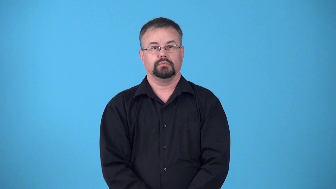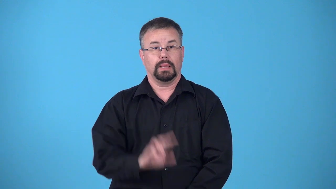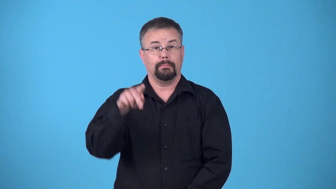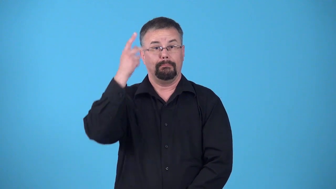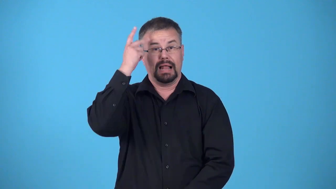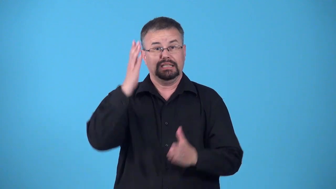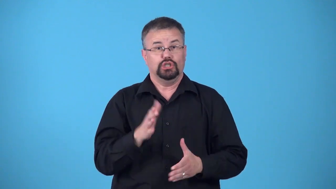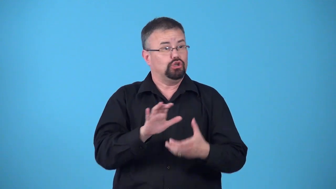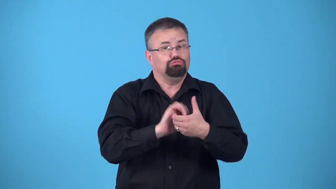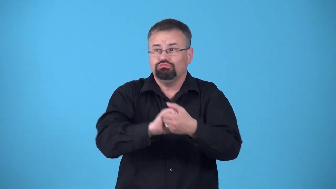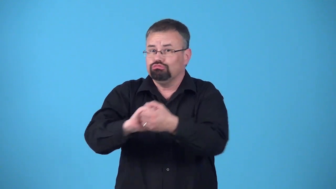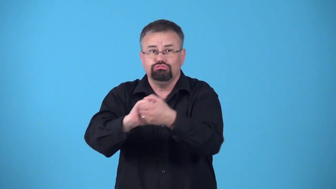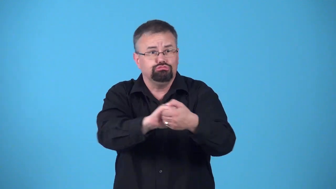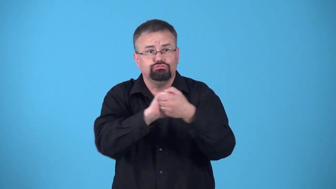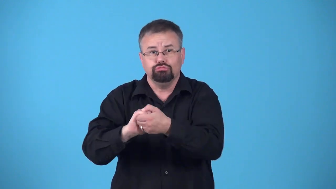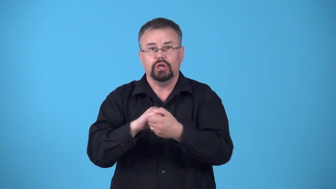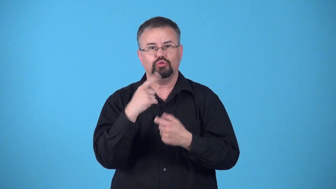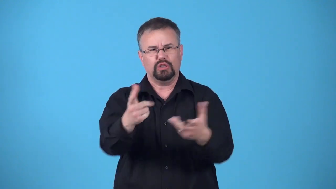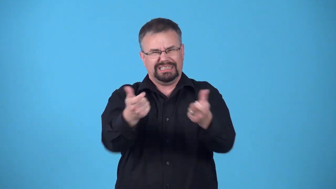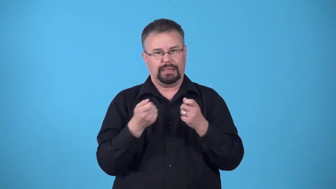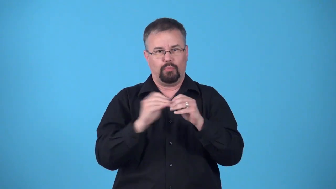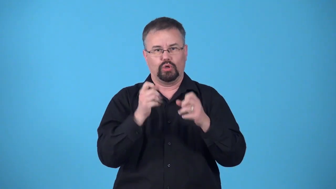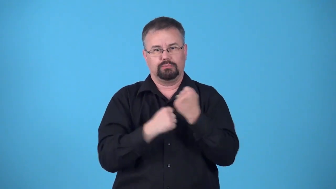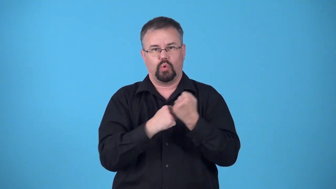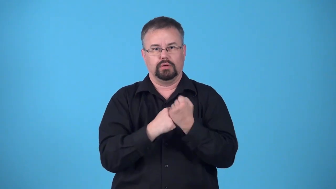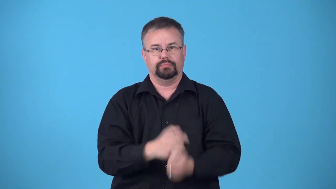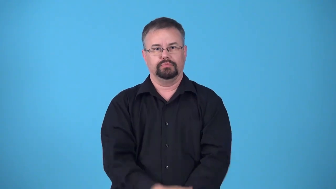press the flesh